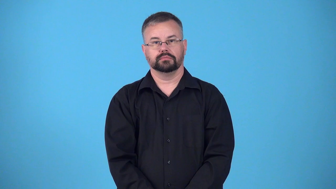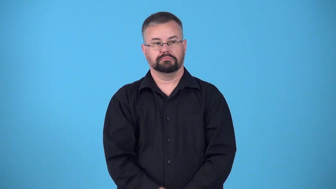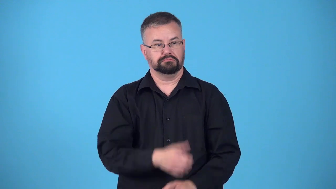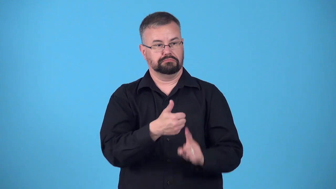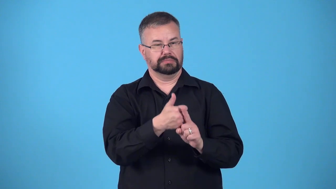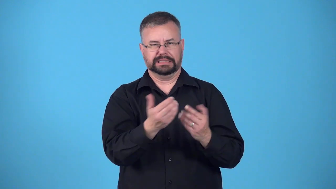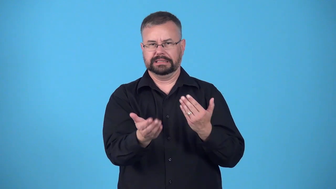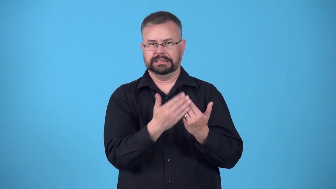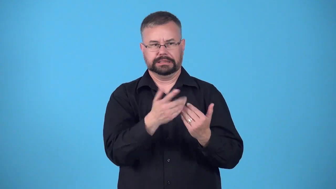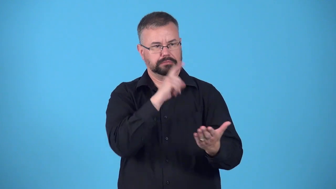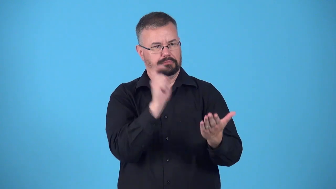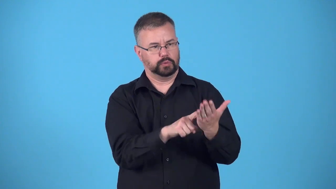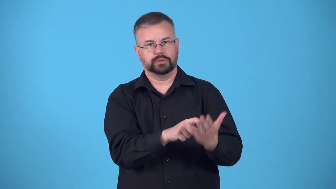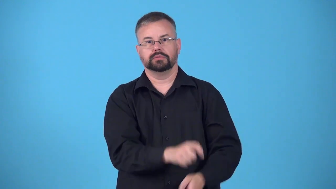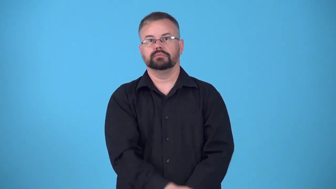stick out